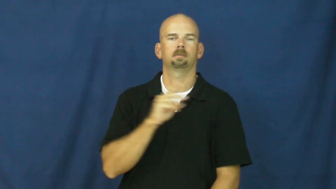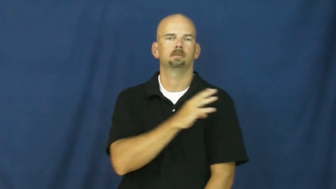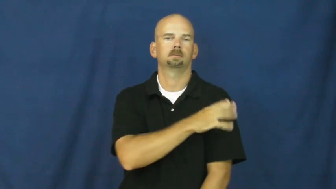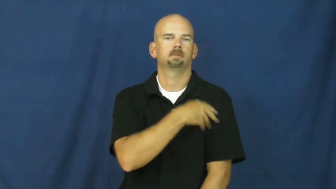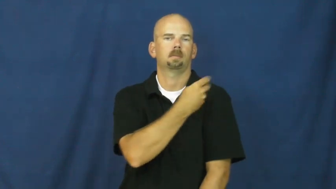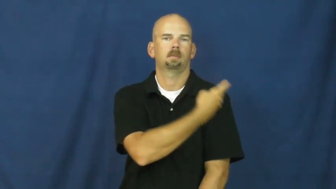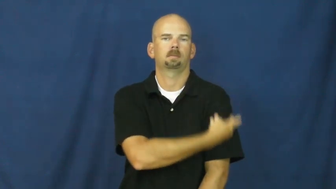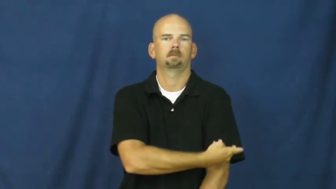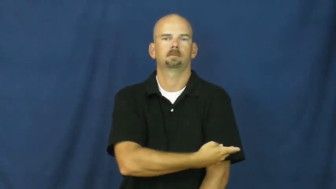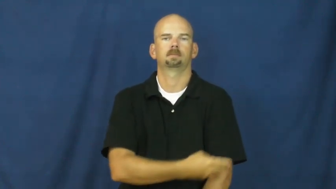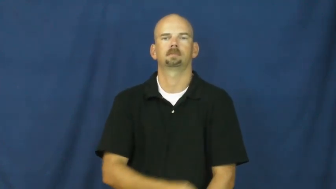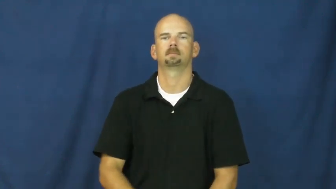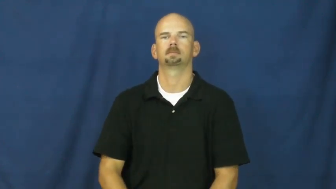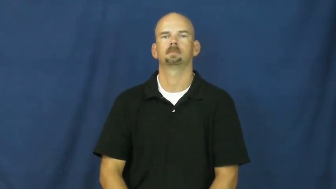plaid